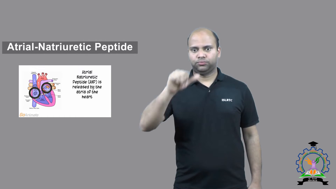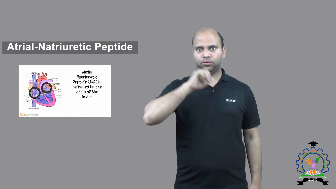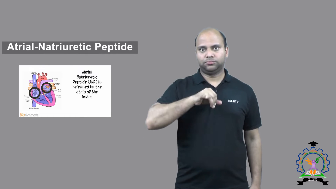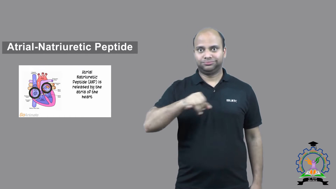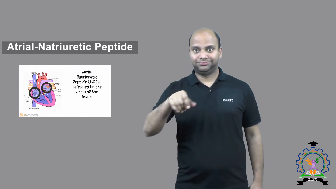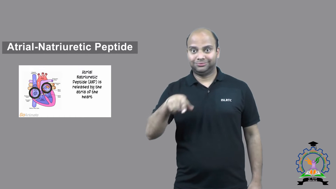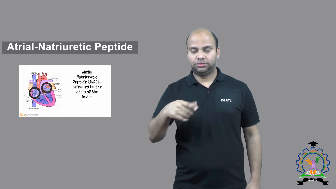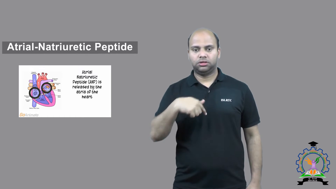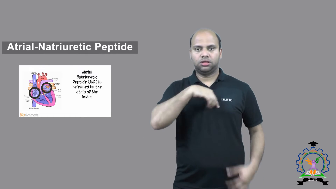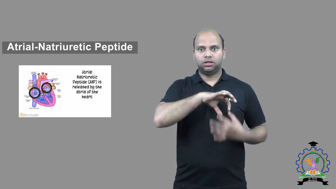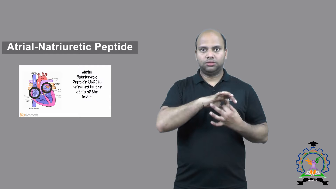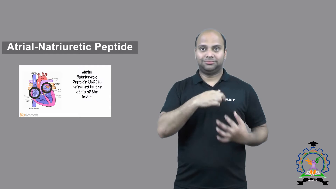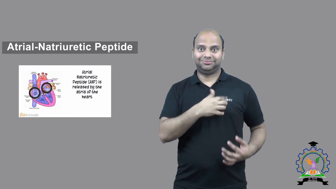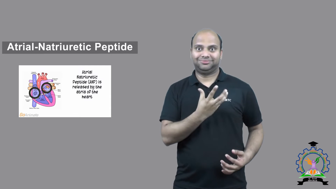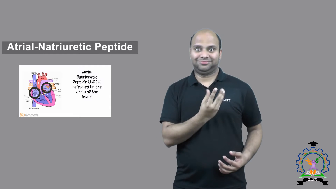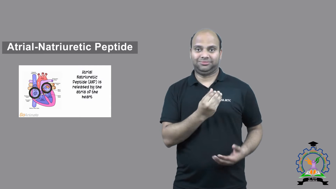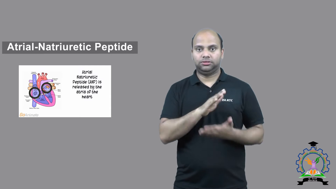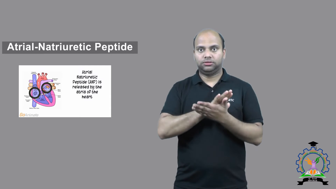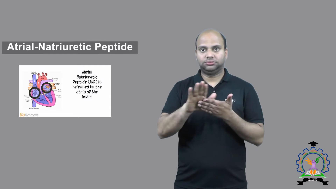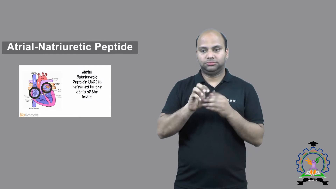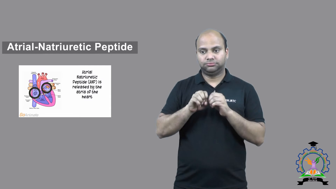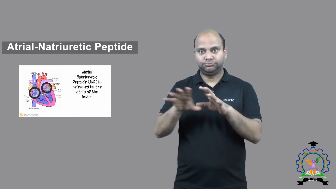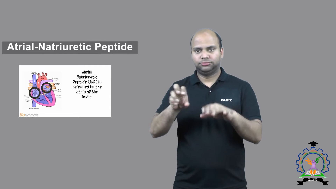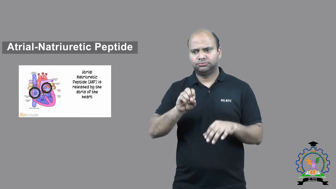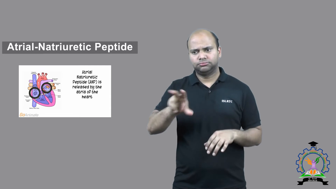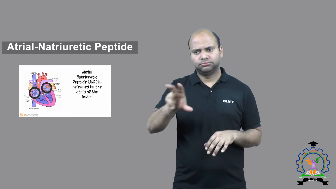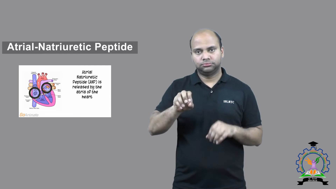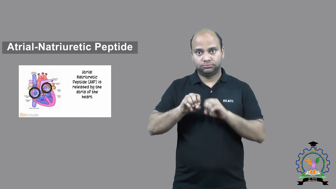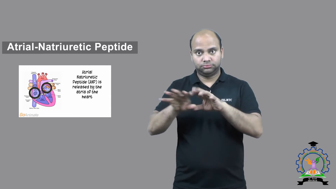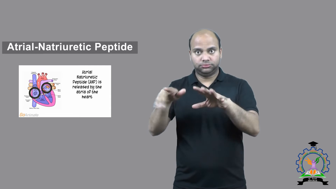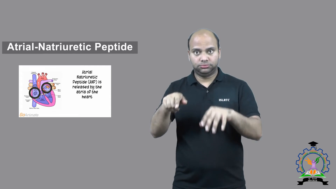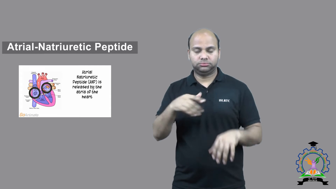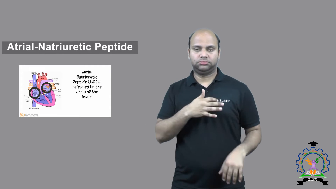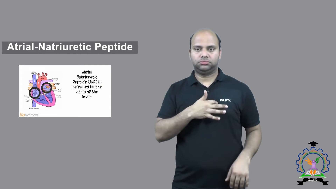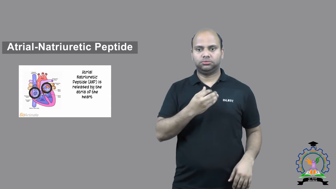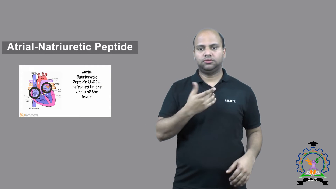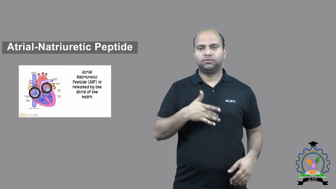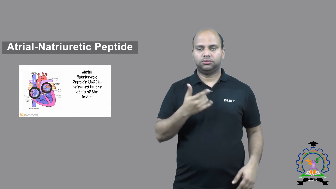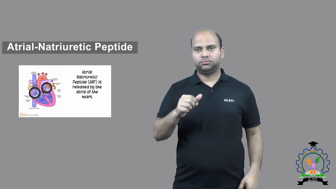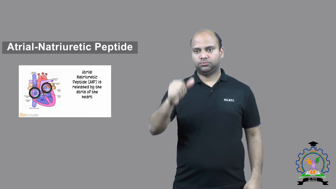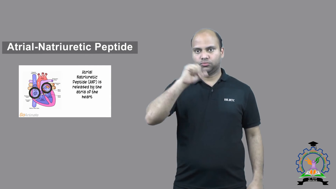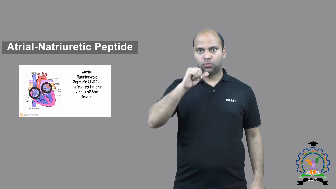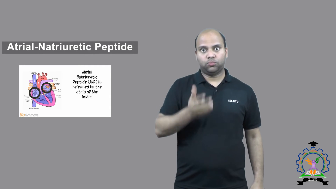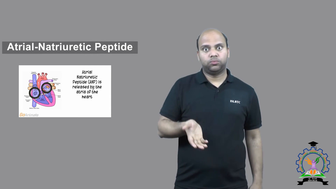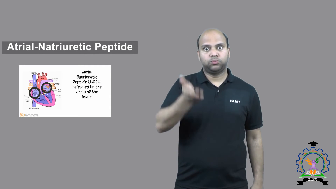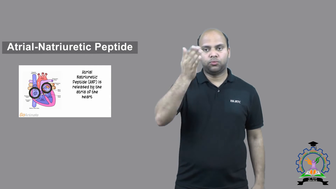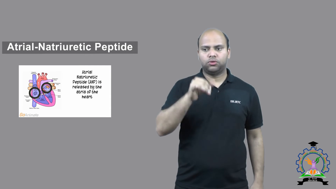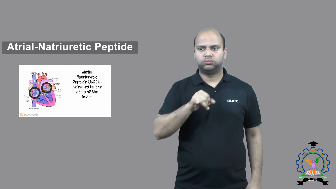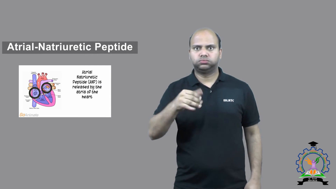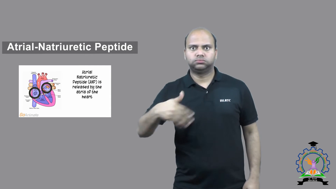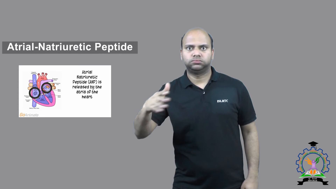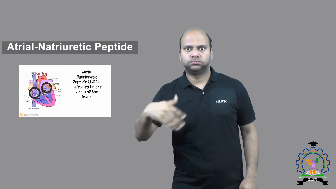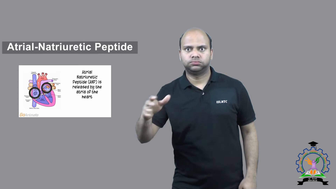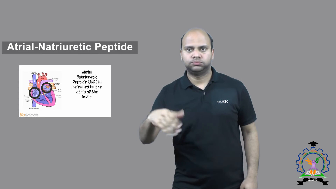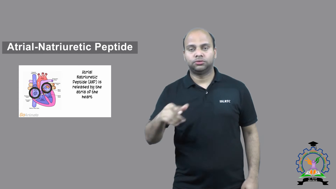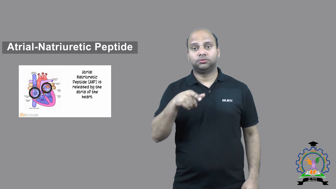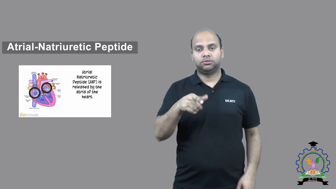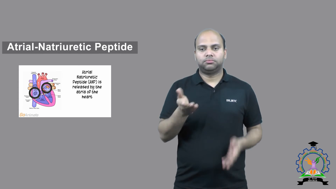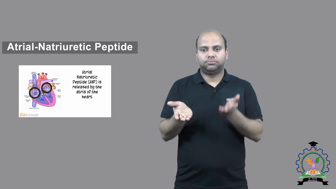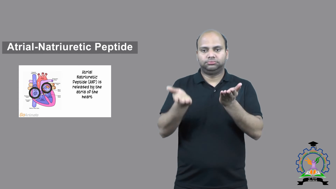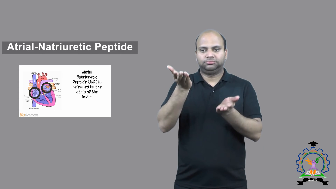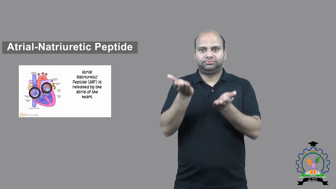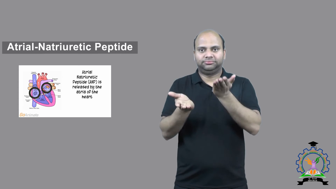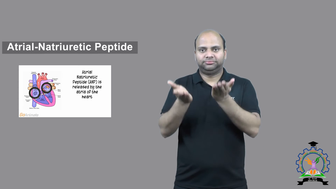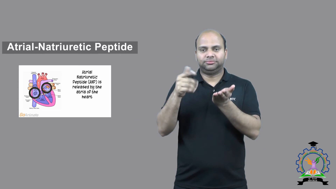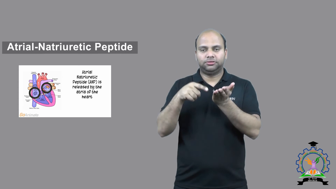Atrial Natriuretic Peptide